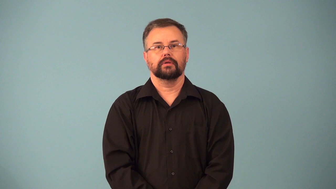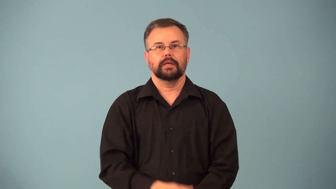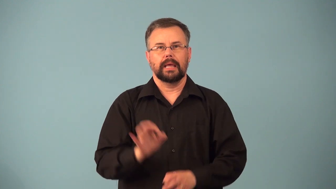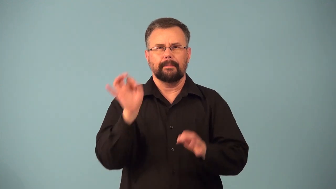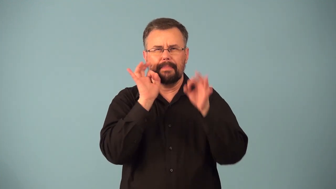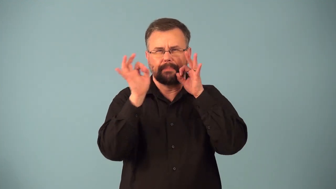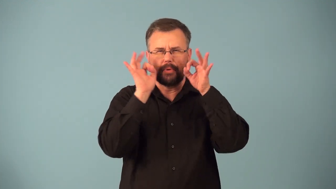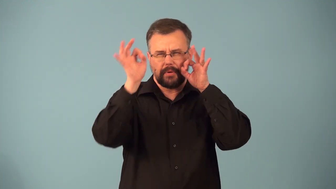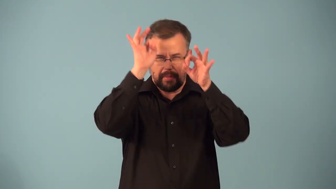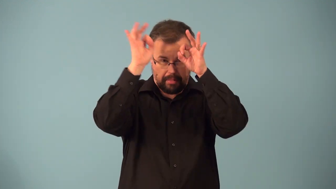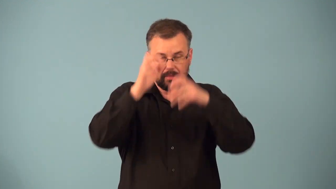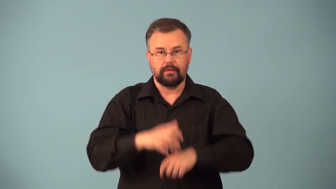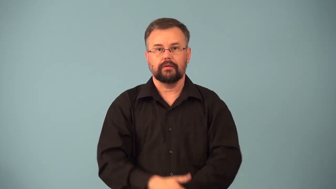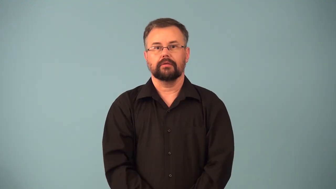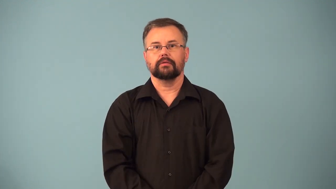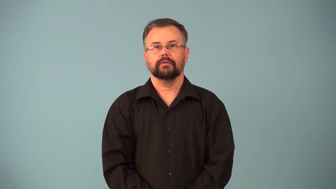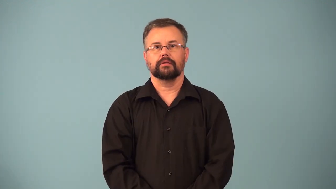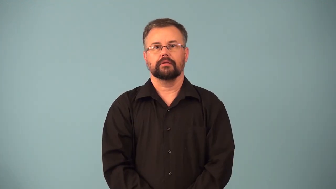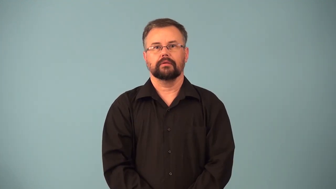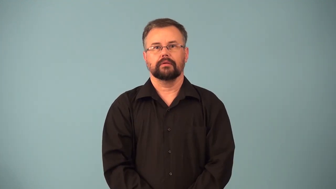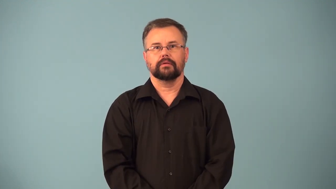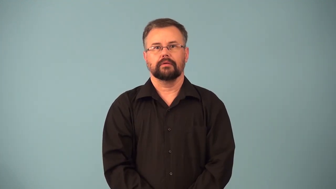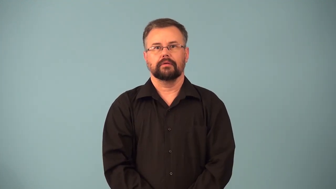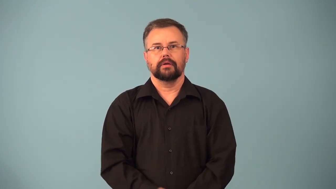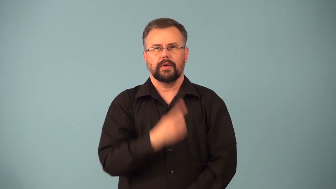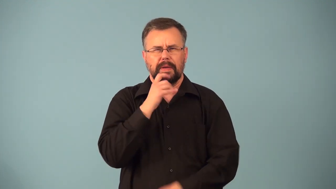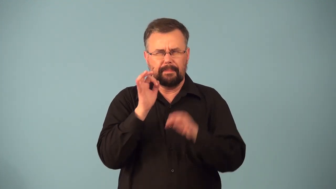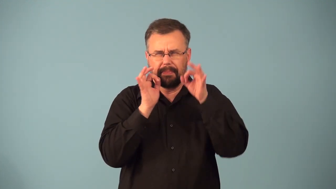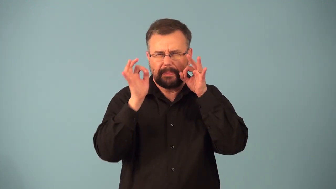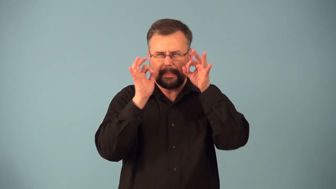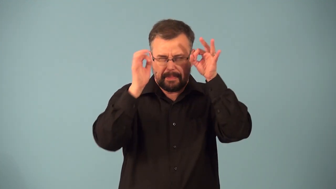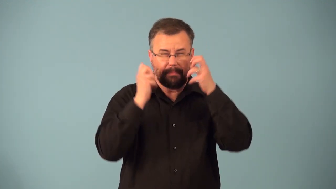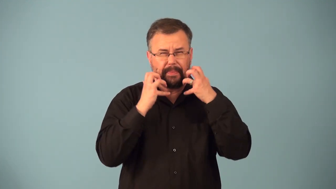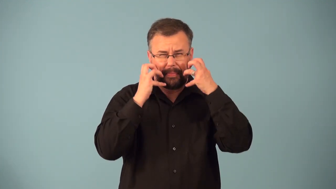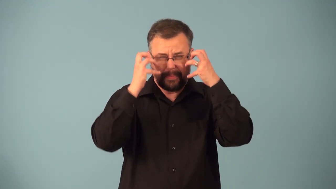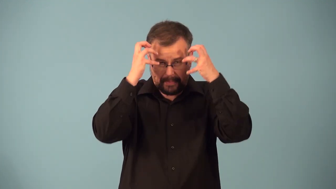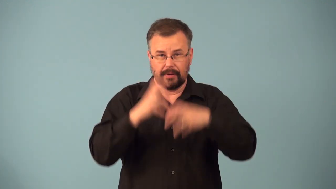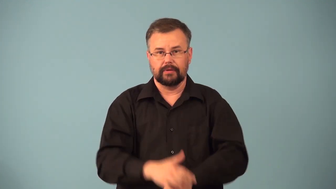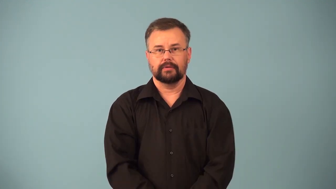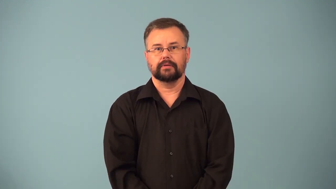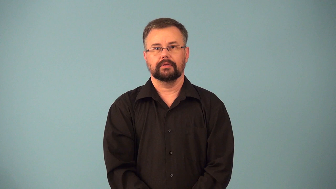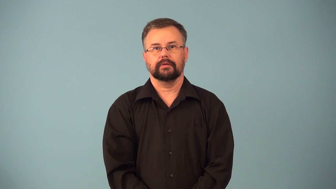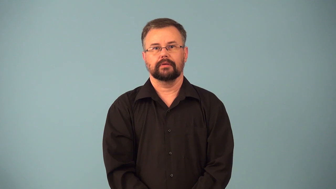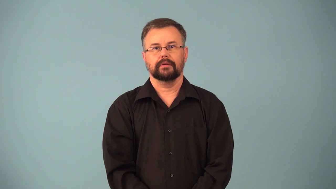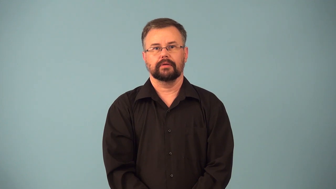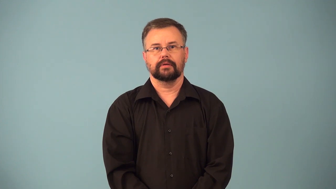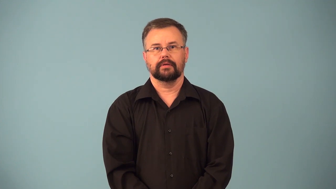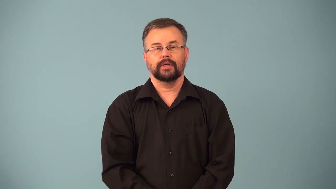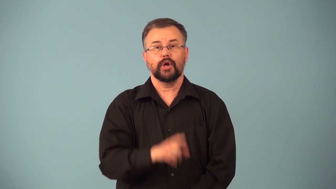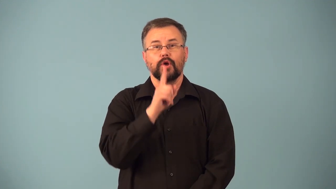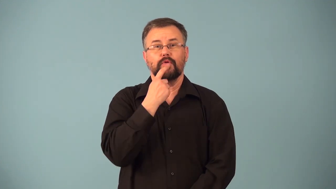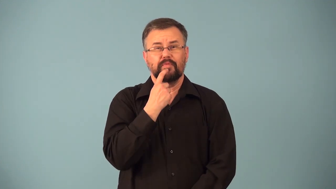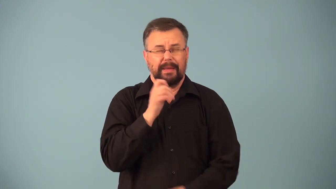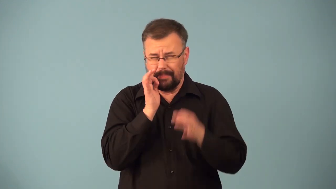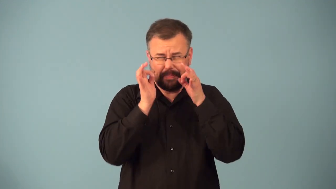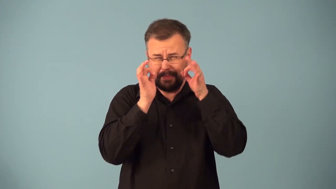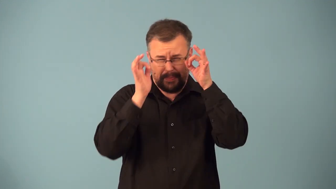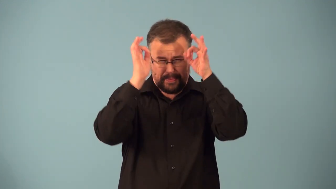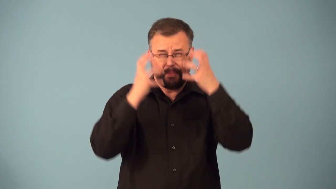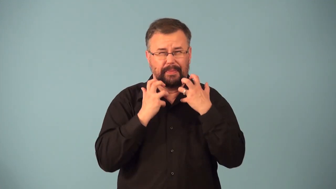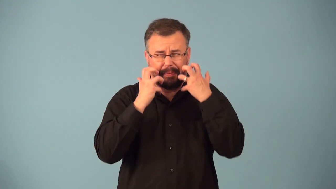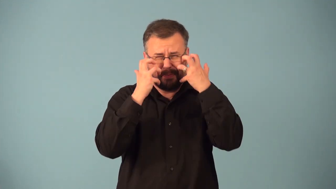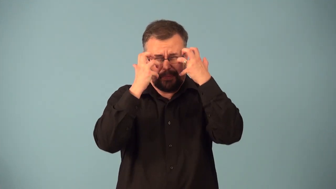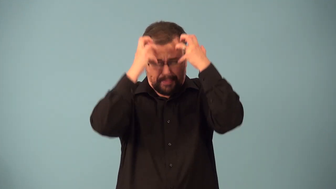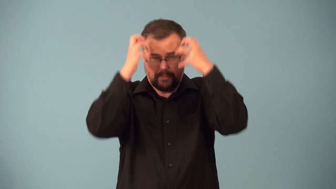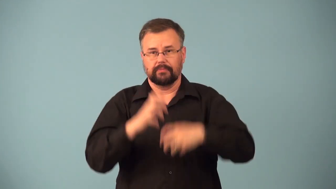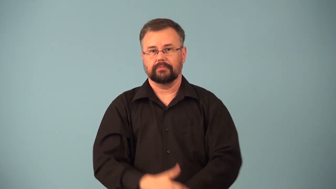pimply,pimplier,pimpliest